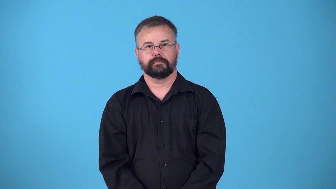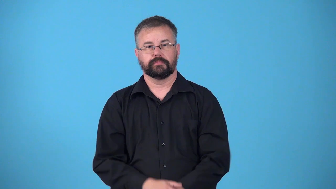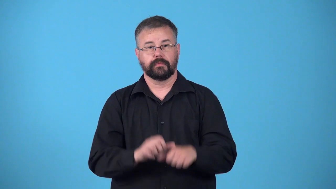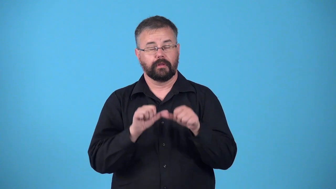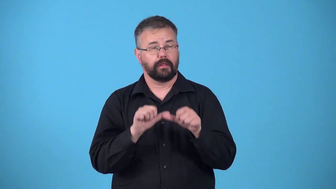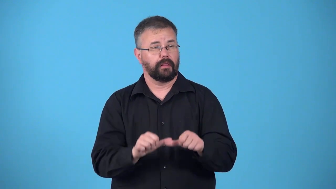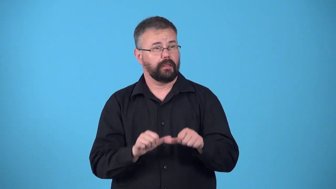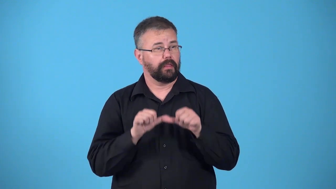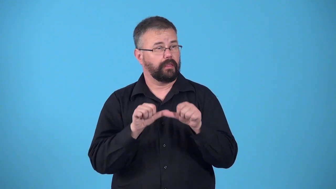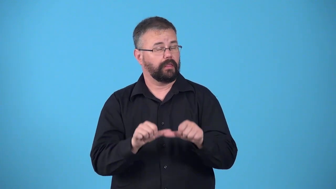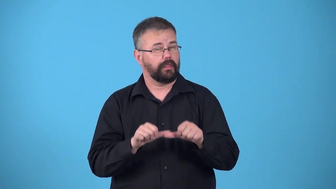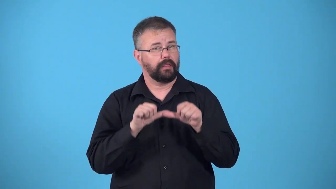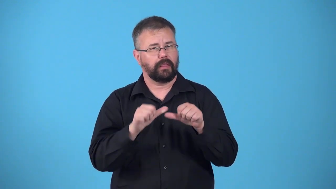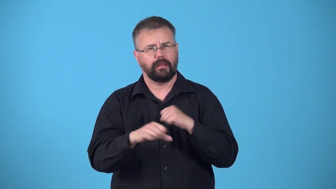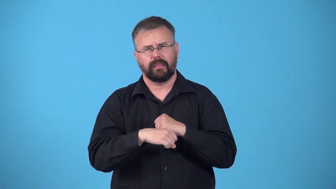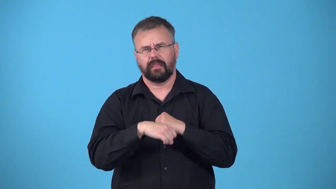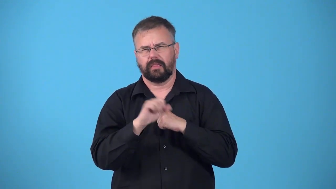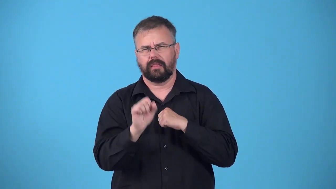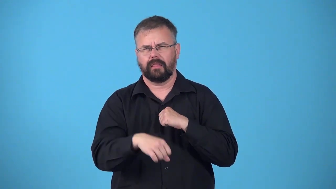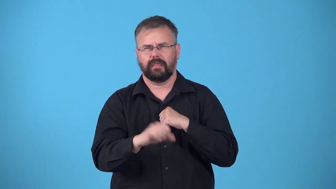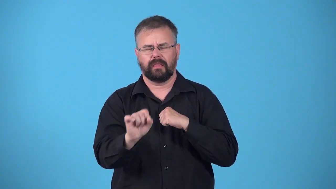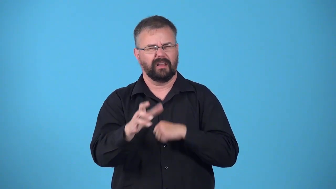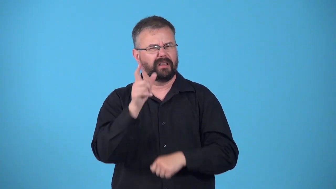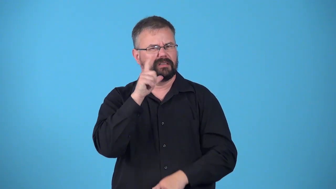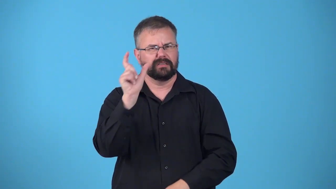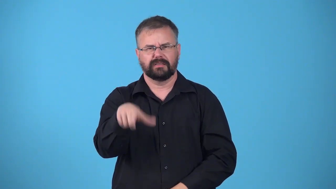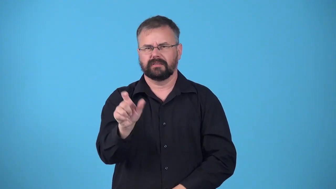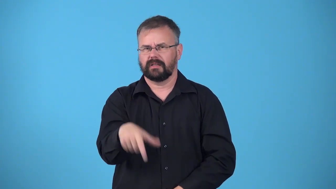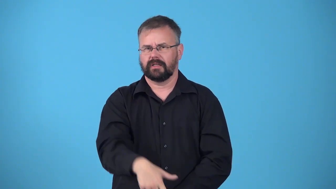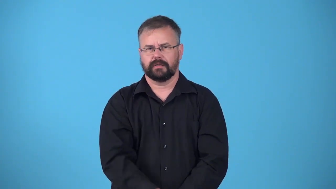drag on, draw on, draw out